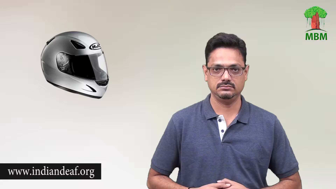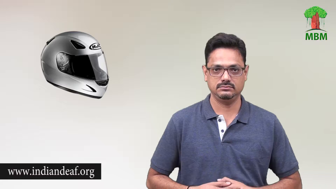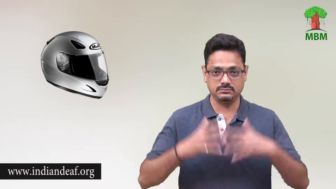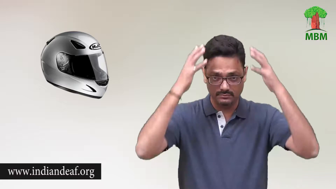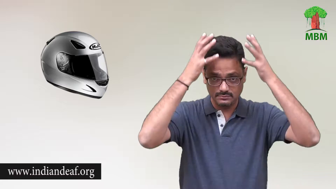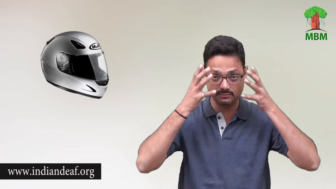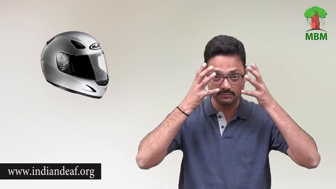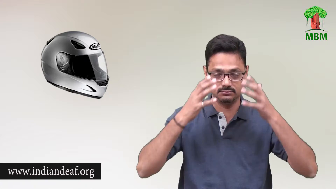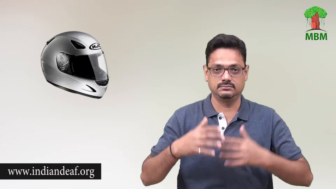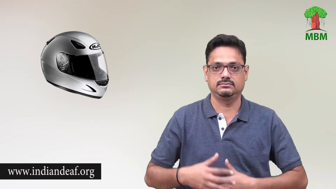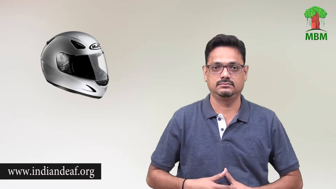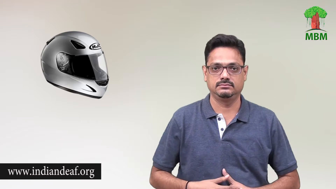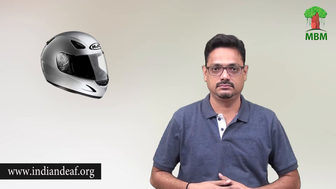helmet